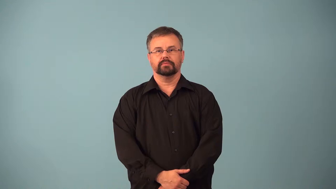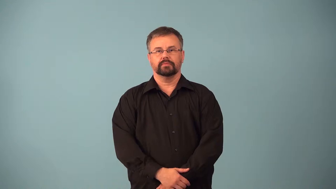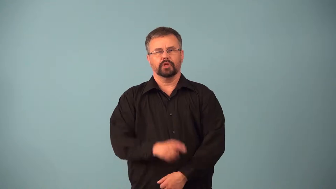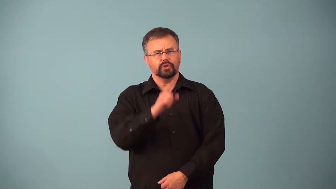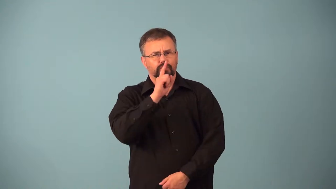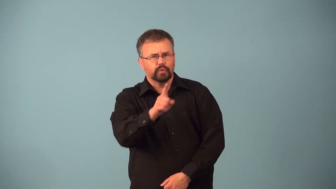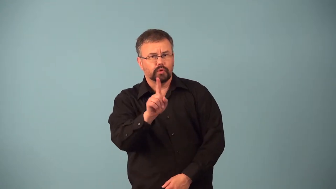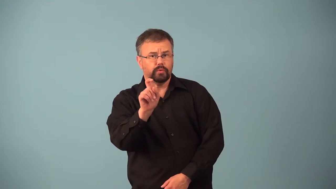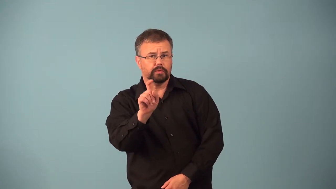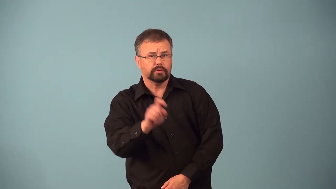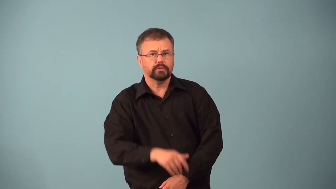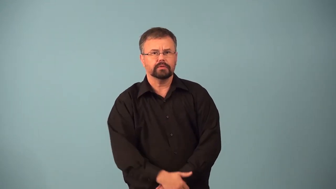alleged,supposed